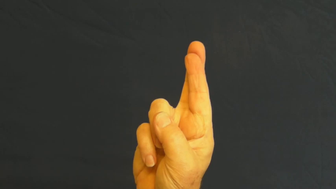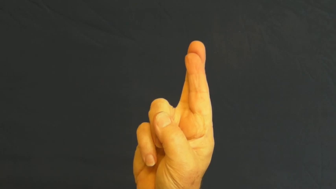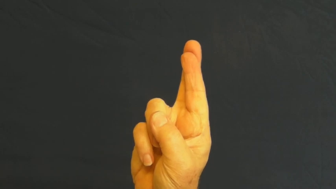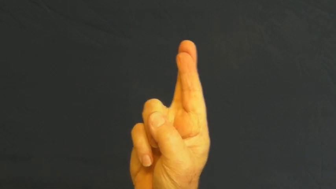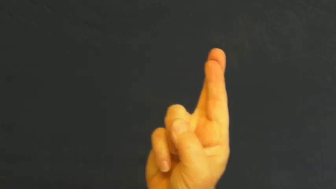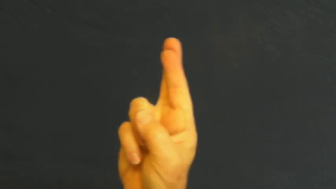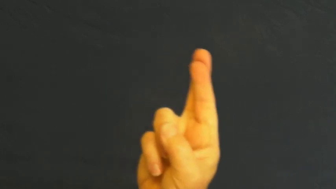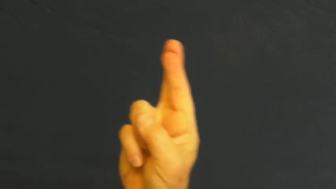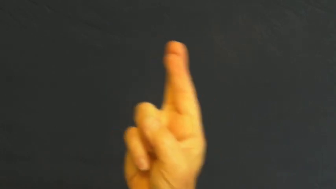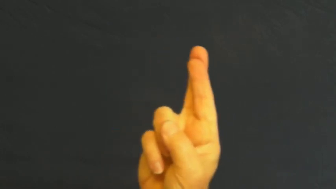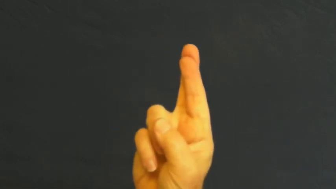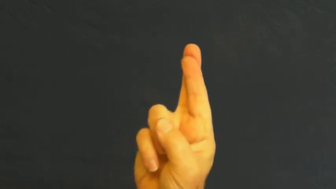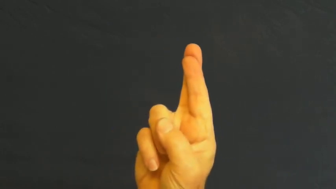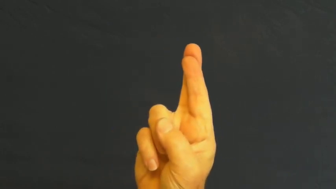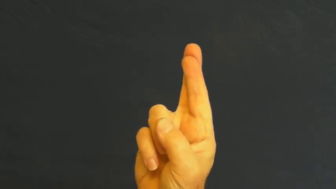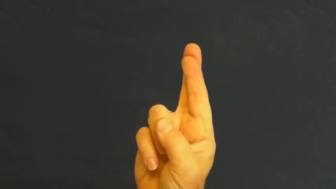Raleigh,NC,Richmond,ID,VA,Rome,GA,Rutland,VT